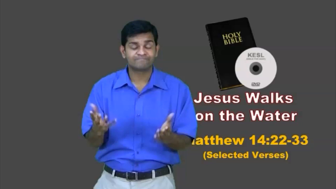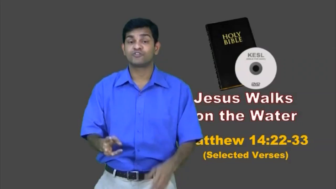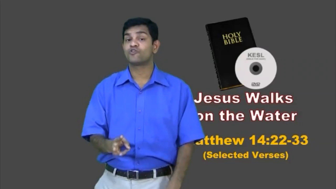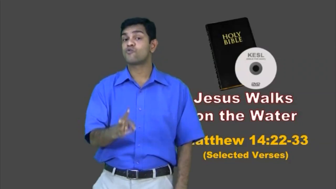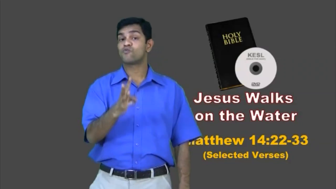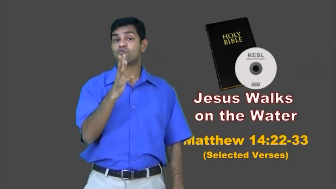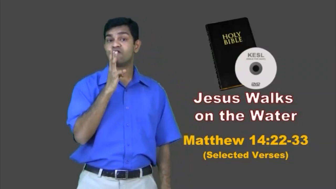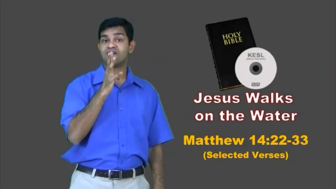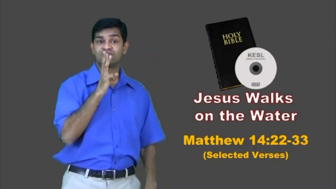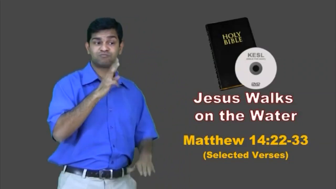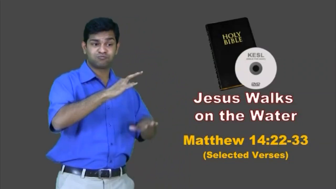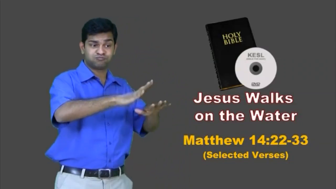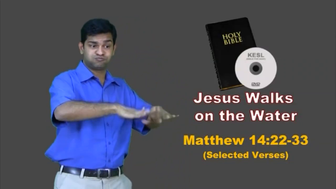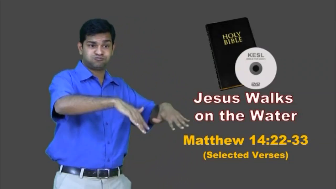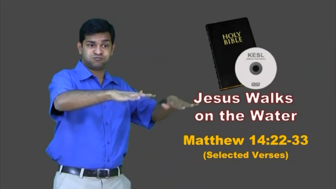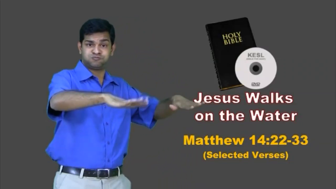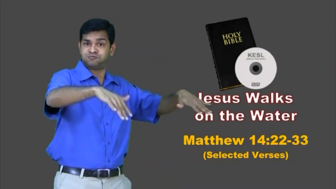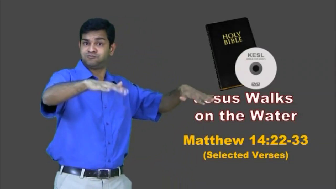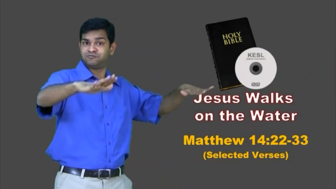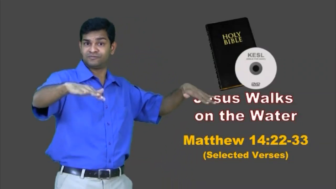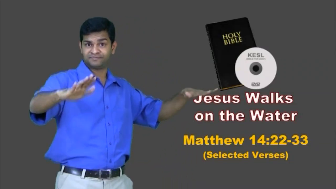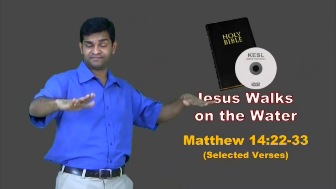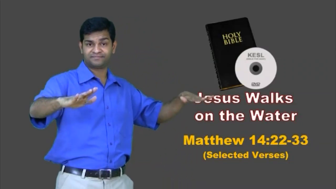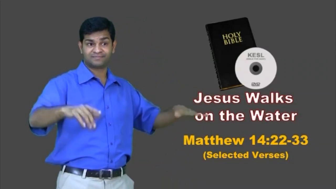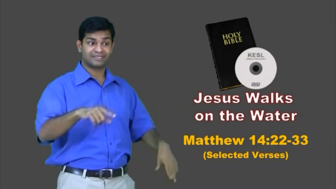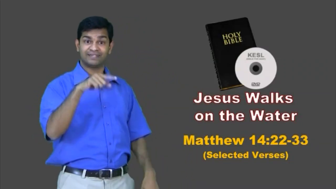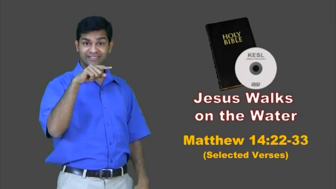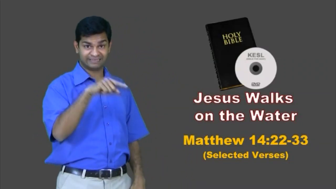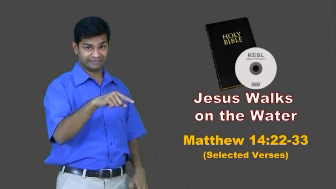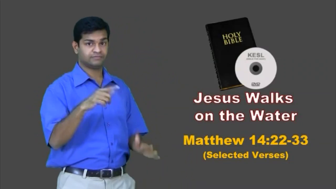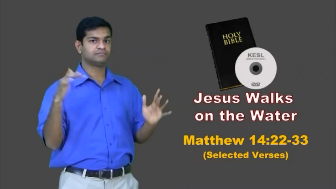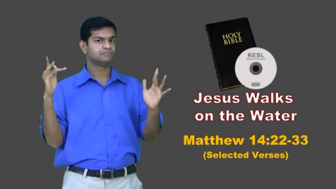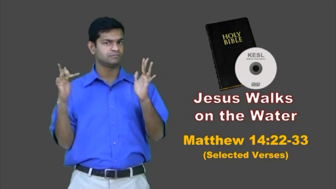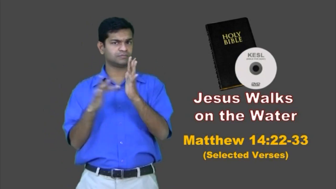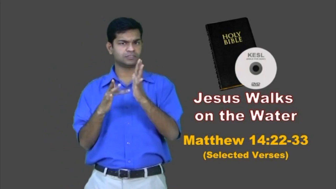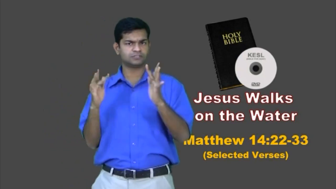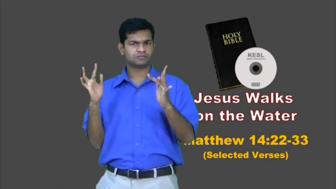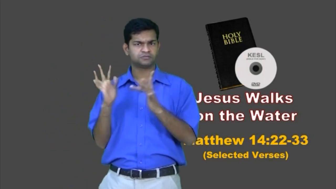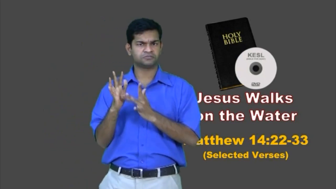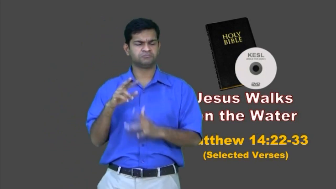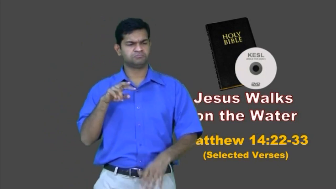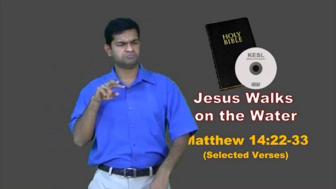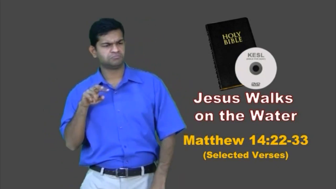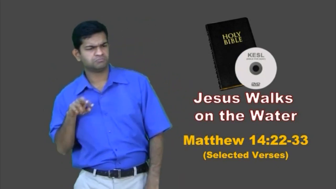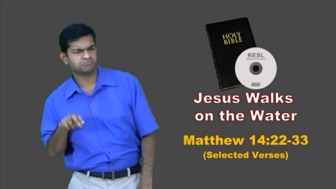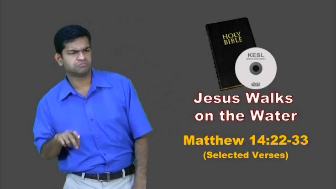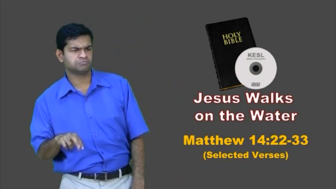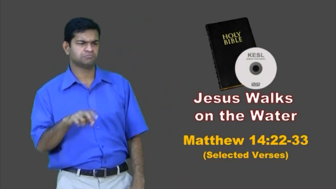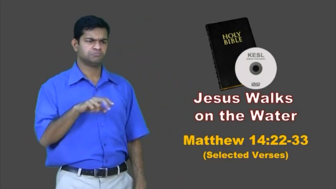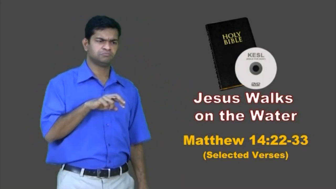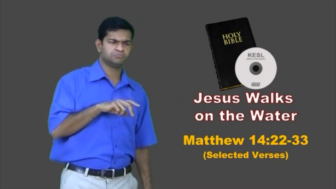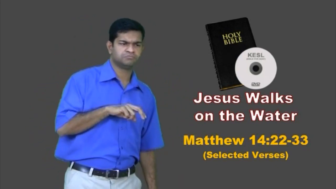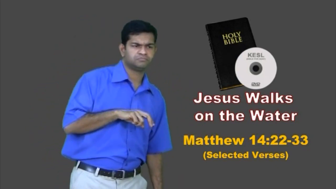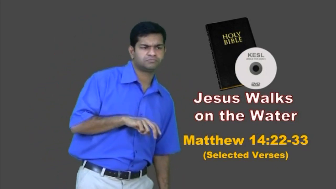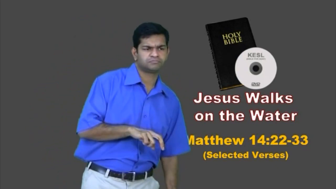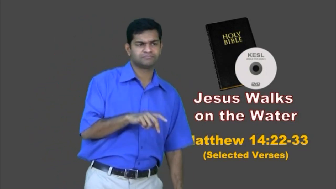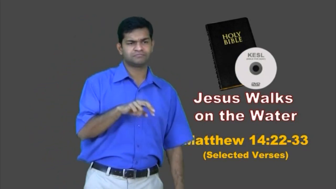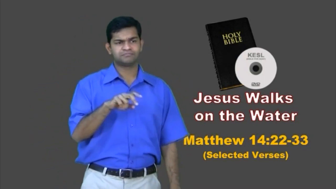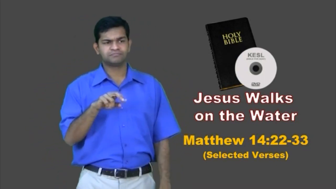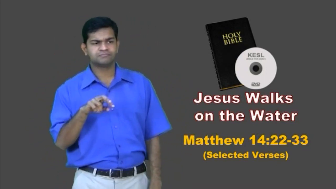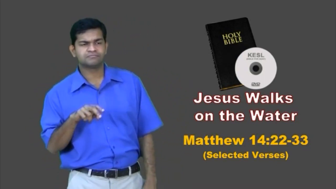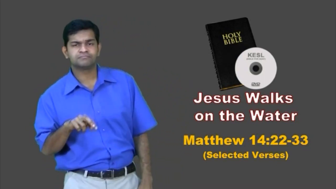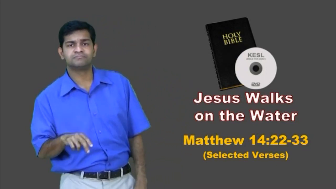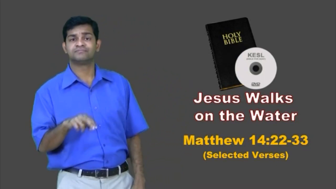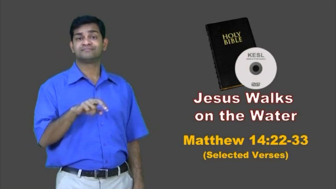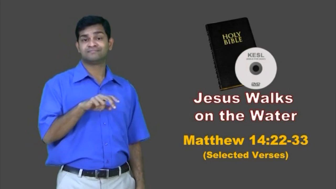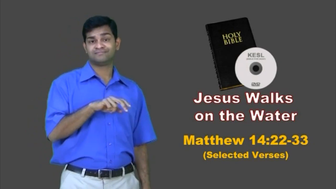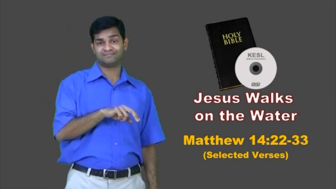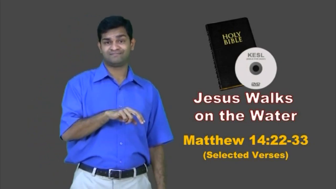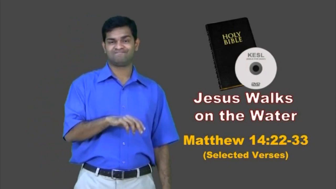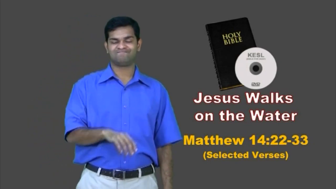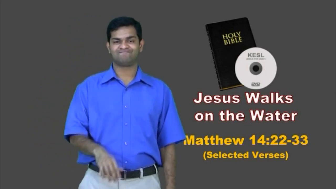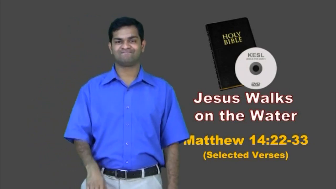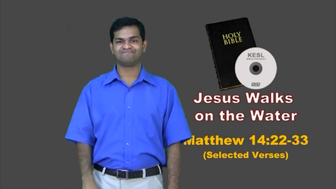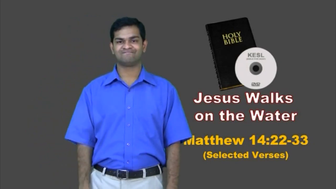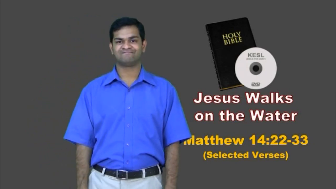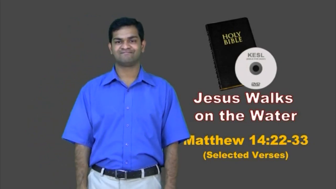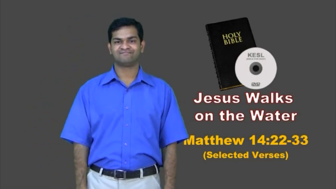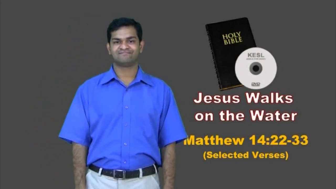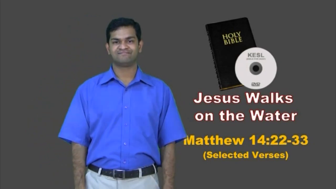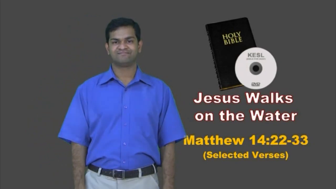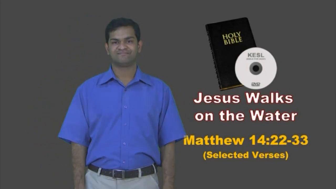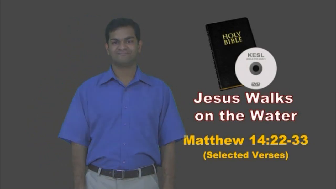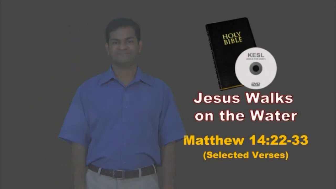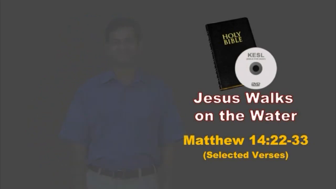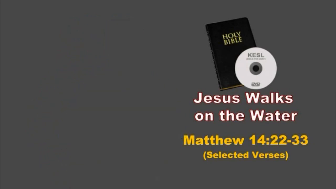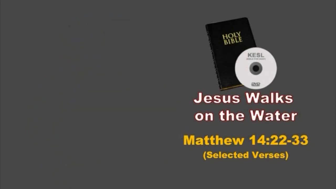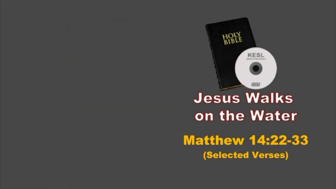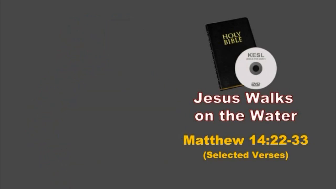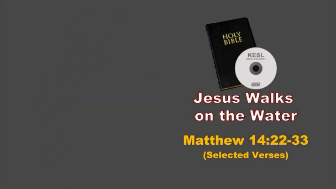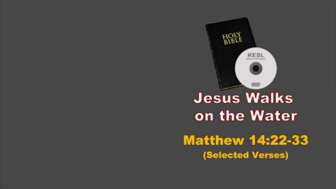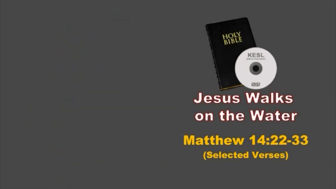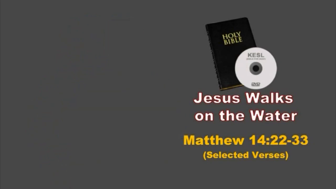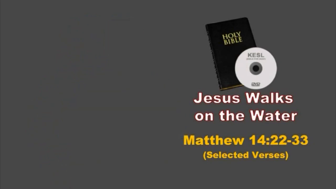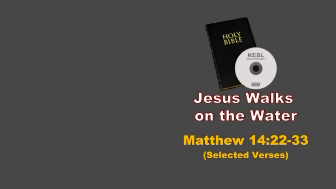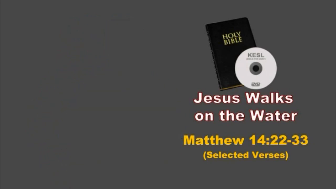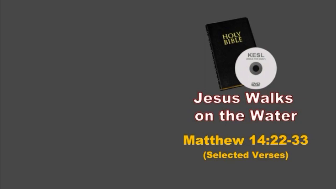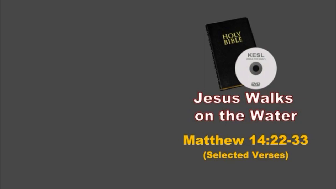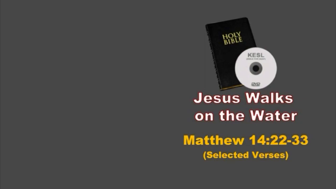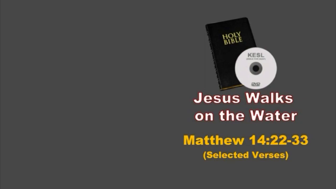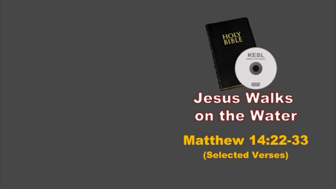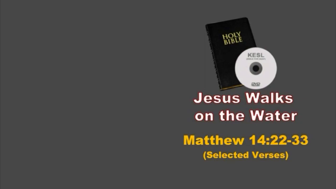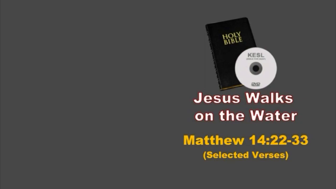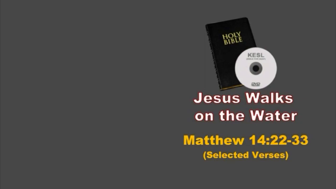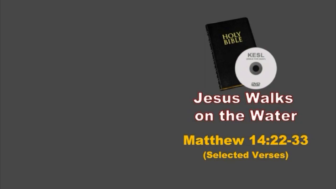Jesus Walk on Water